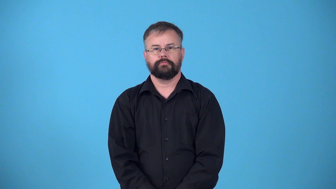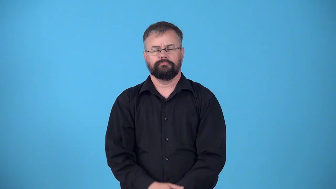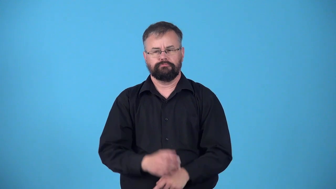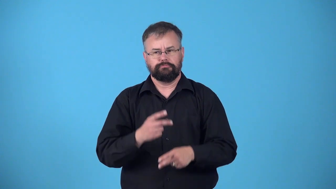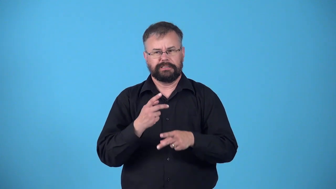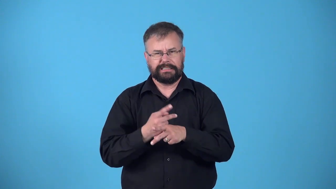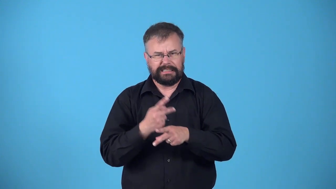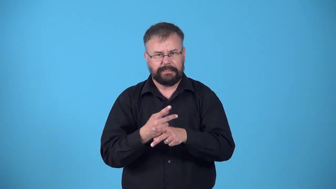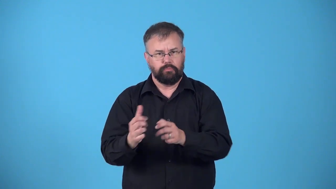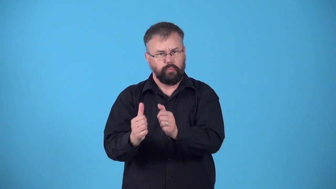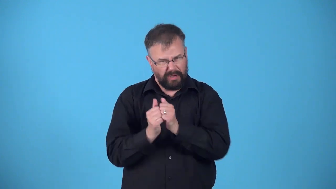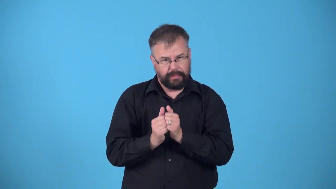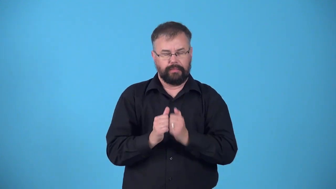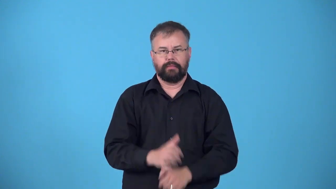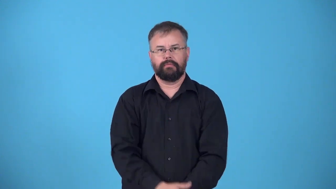keep around